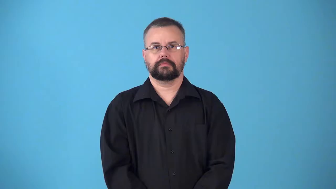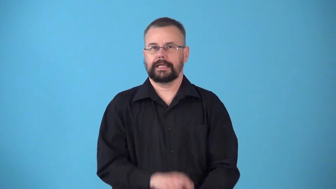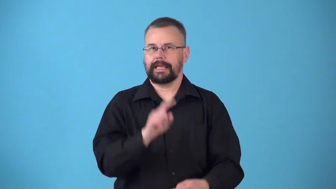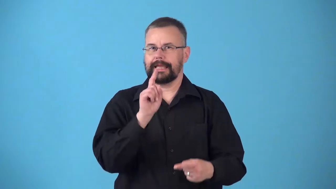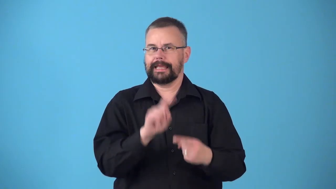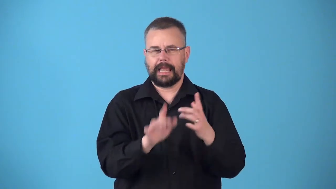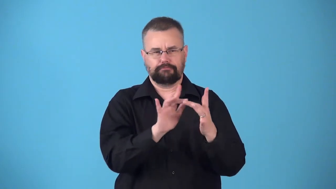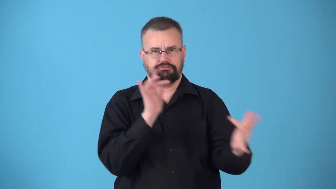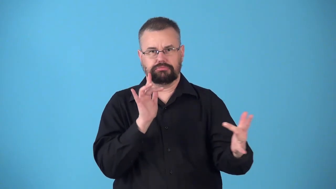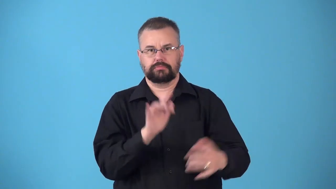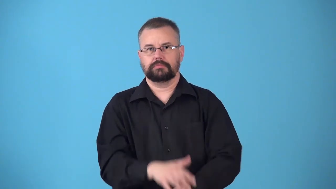nondetachable